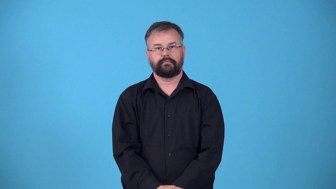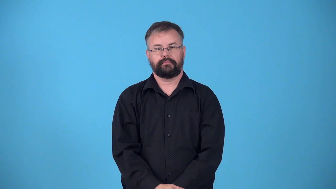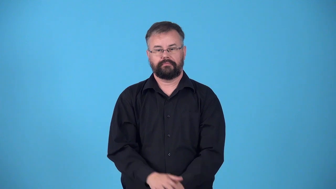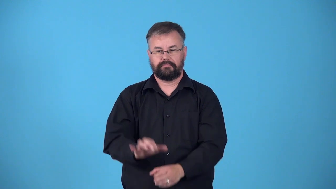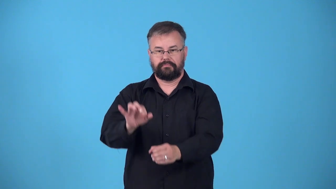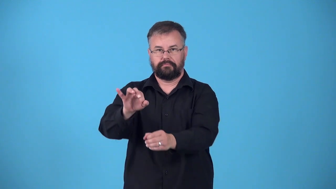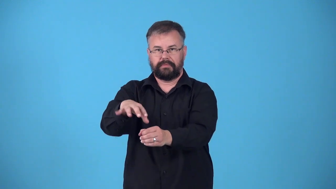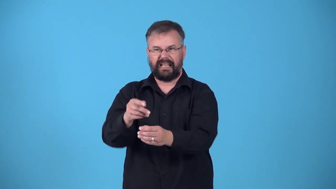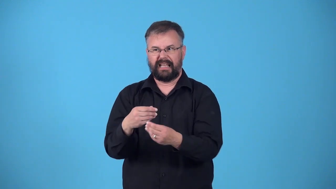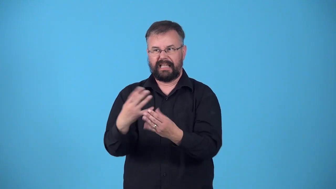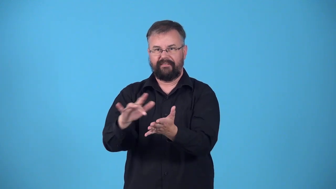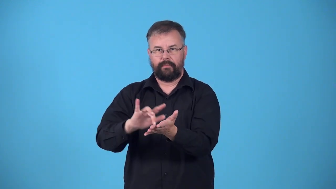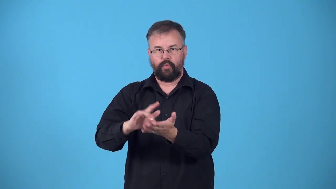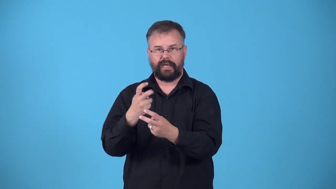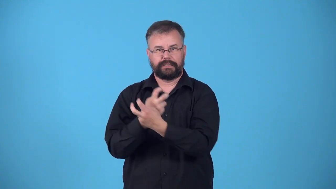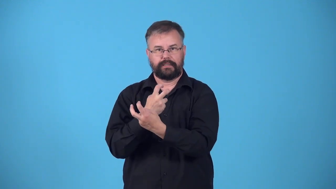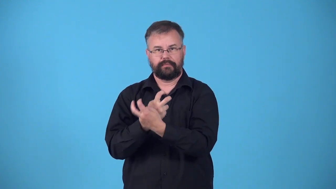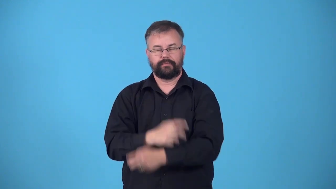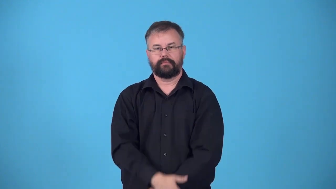poison